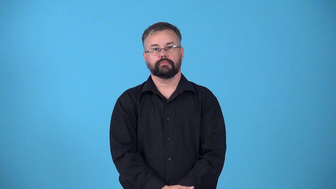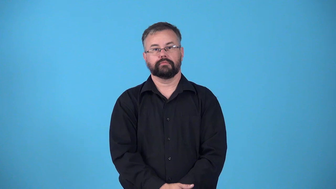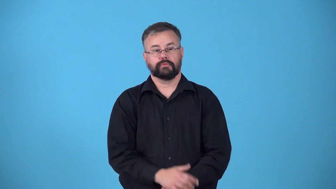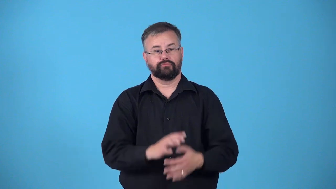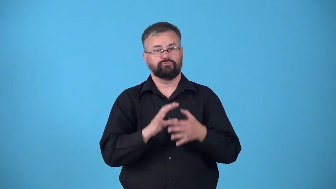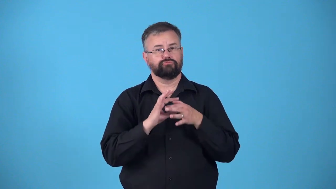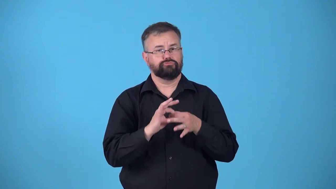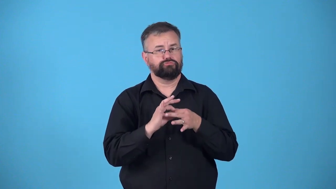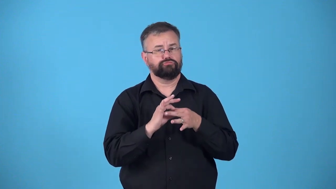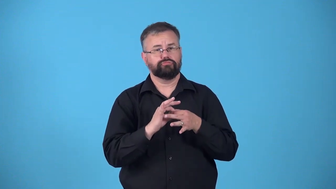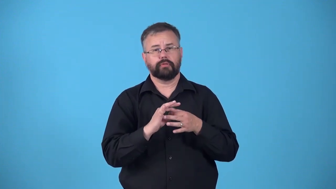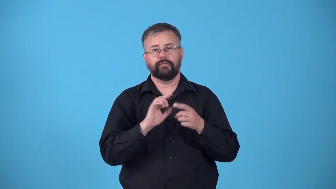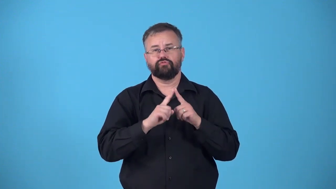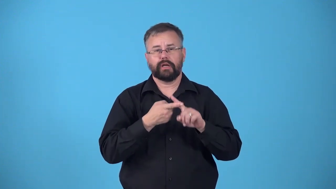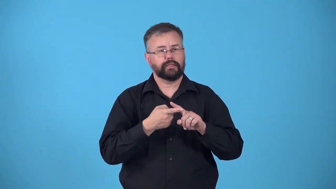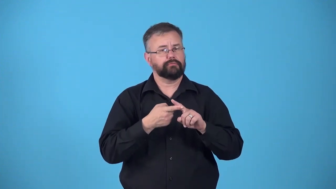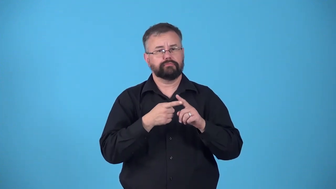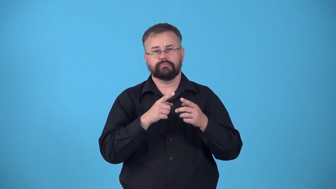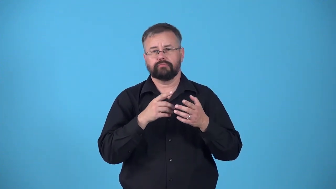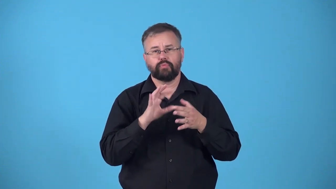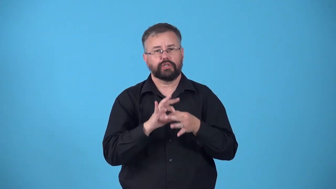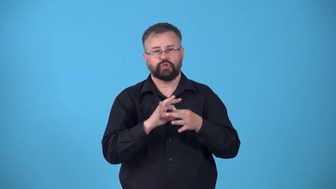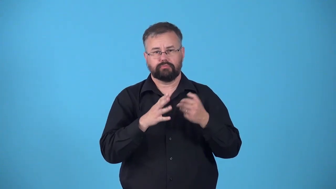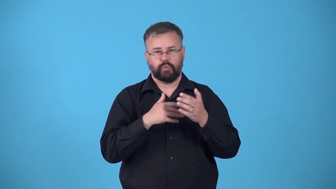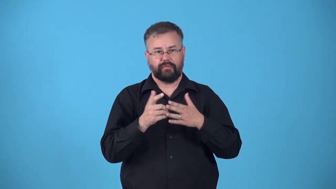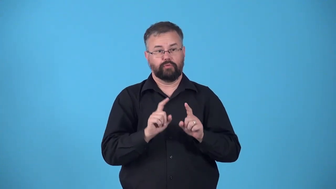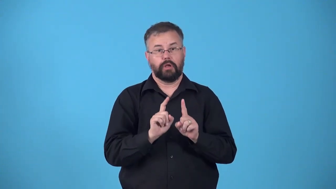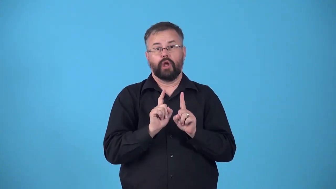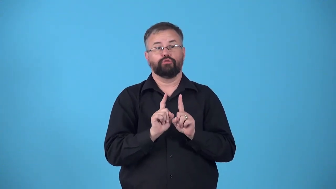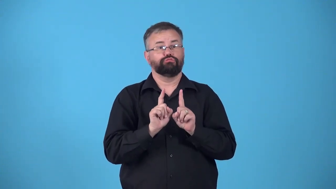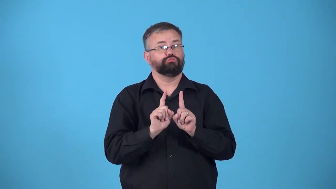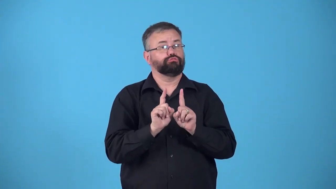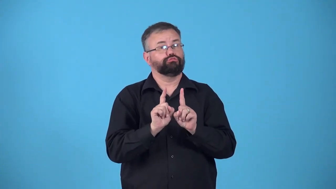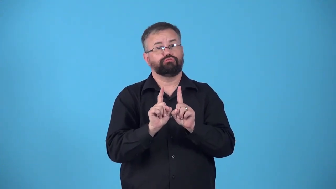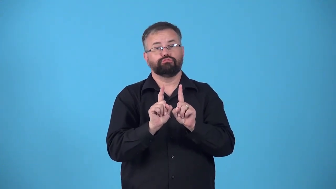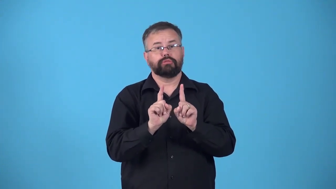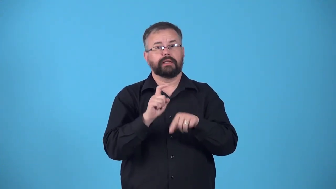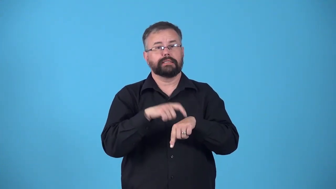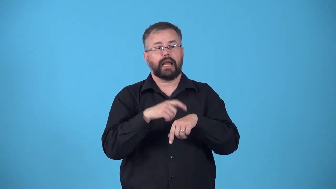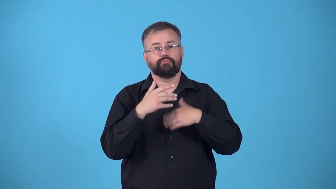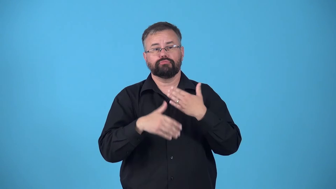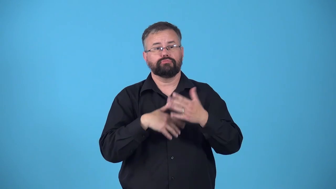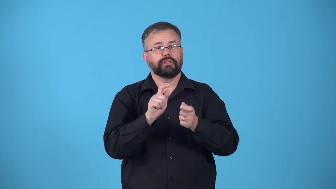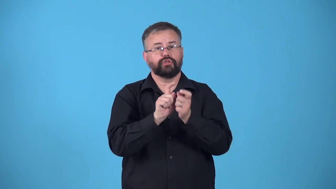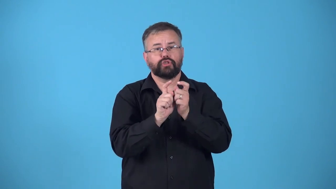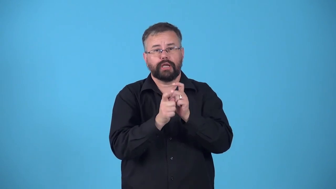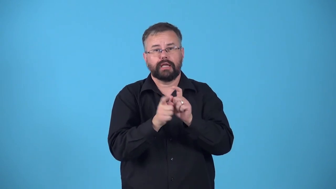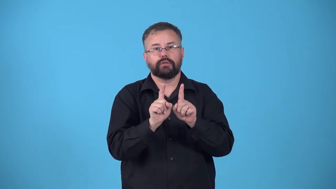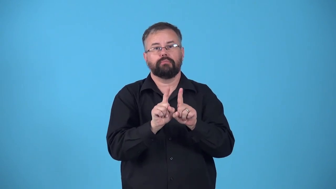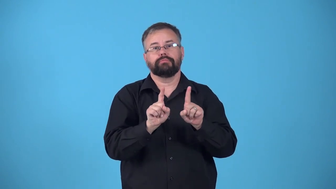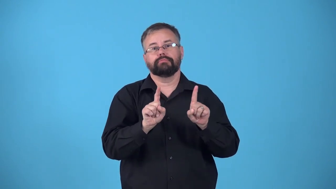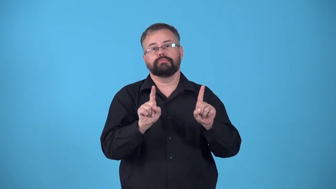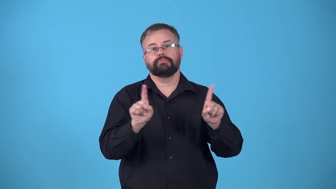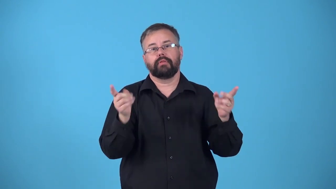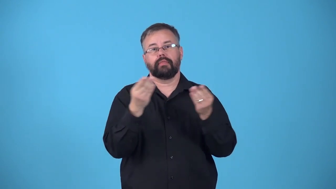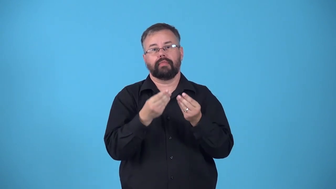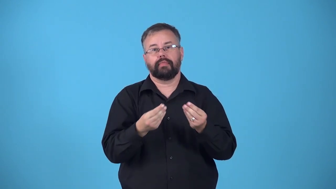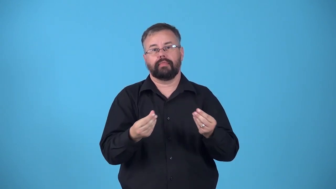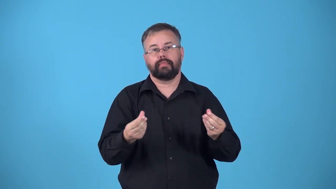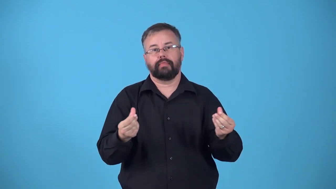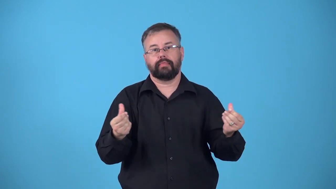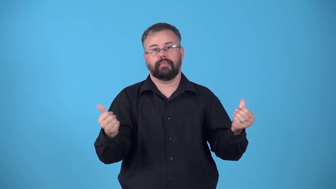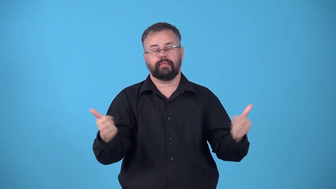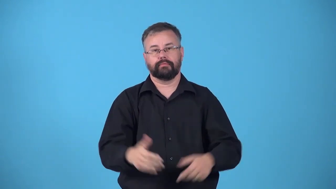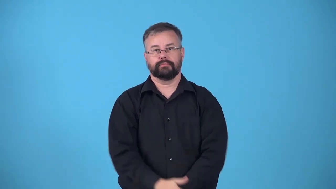grow apart, grow away from